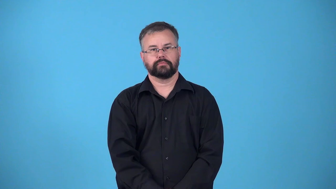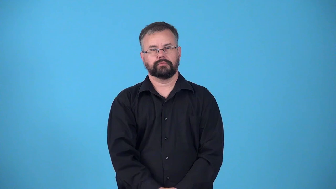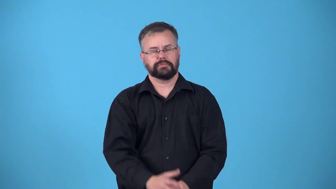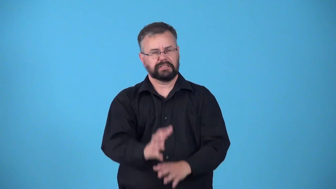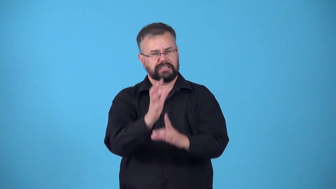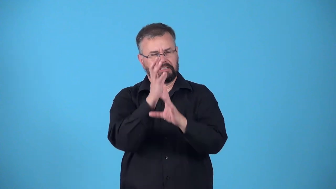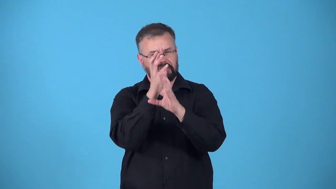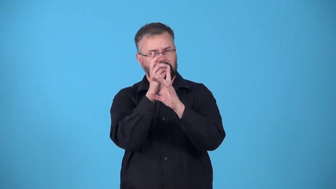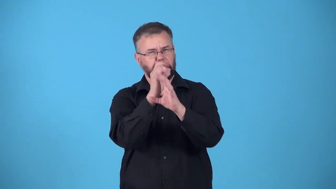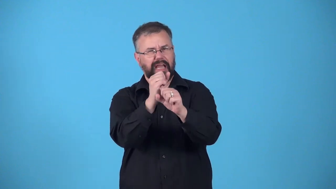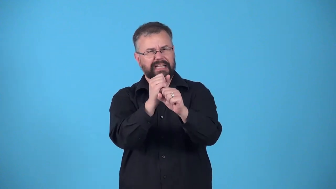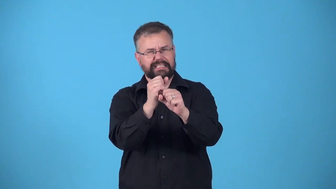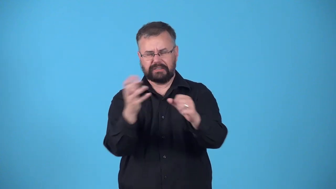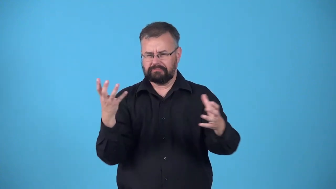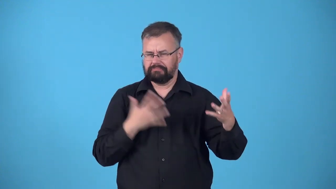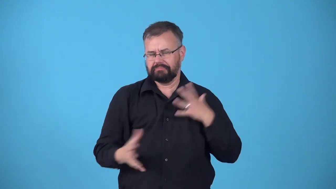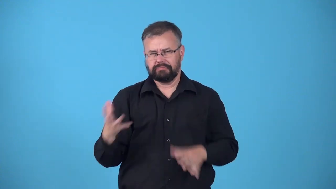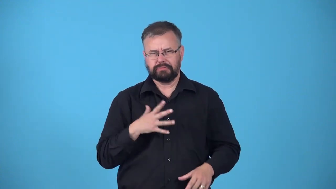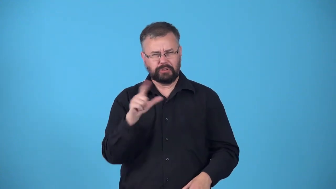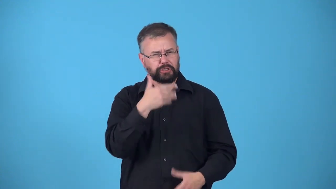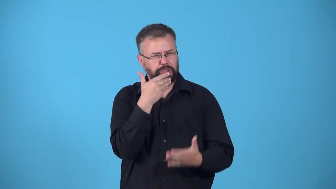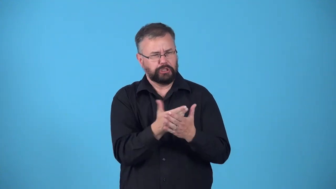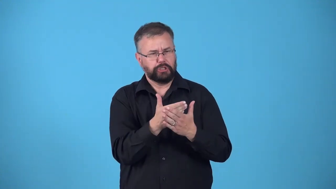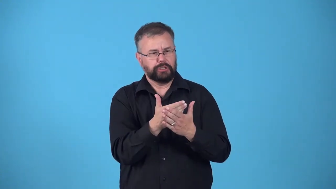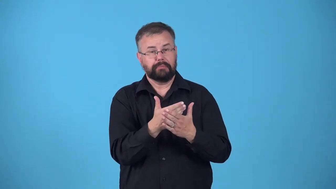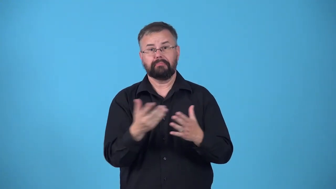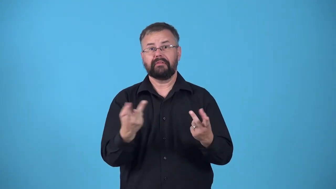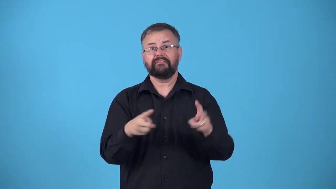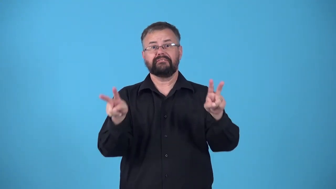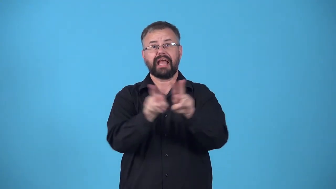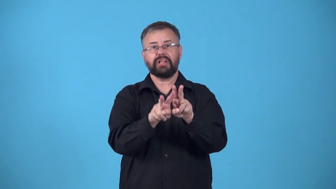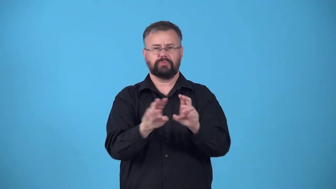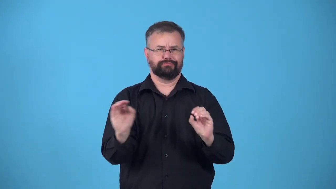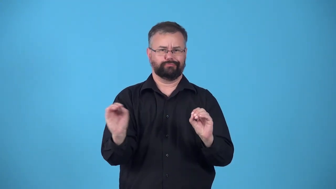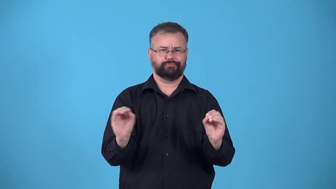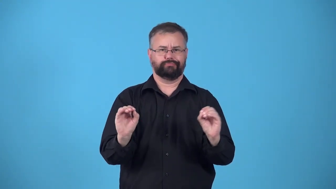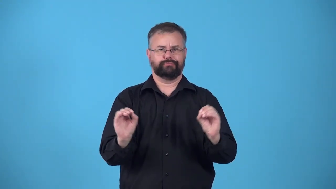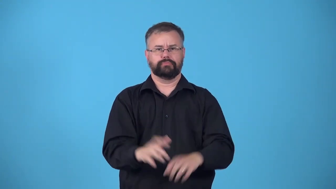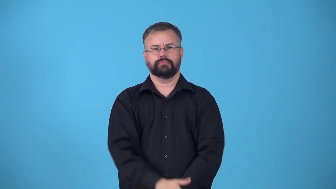gloss, glossy